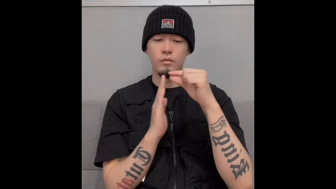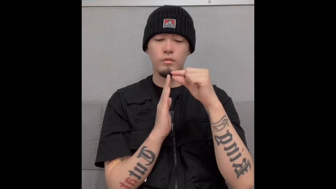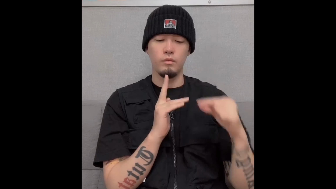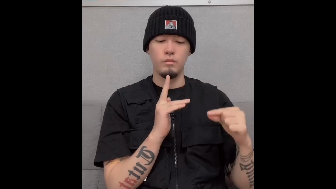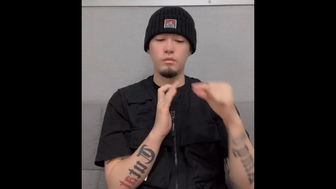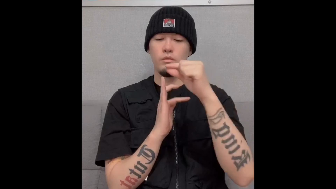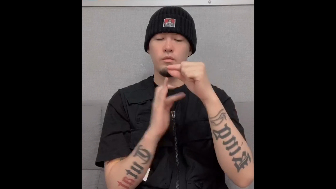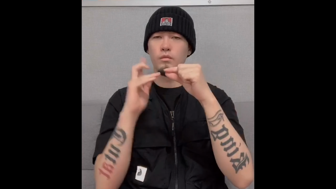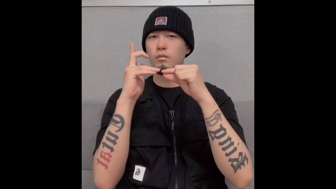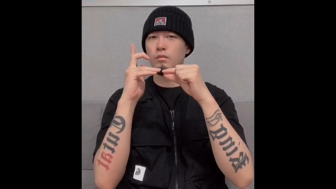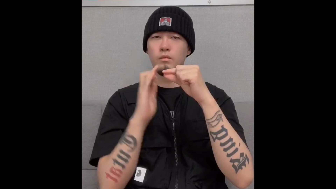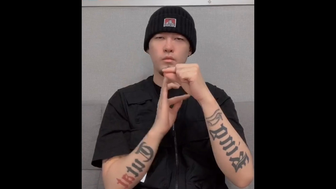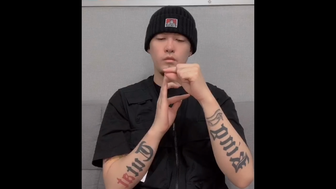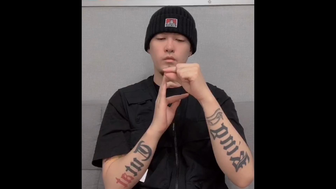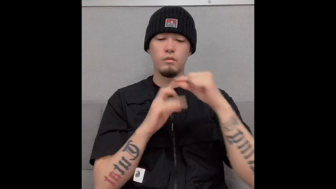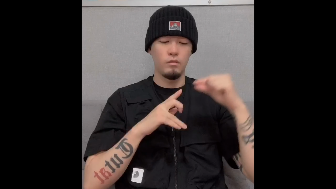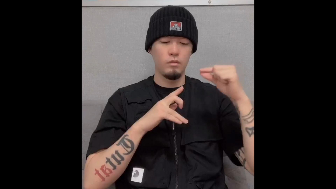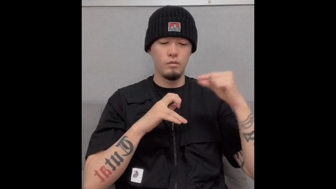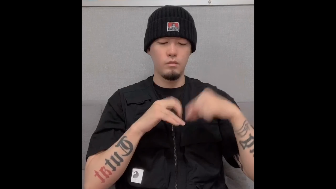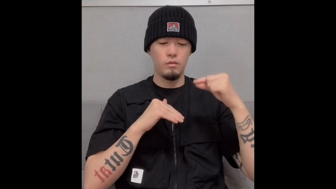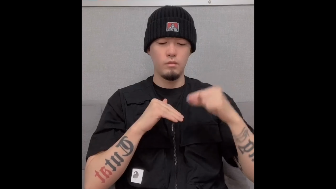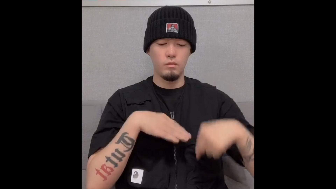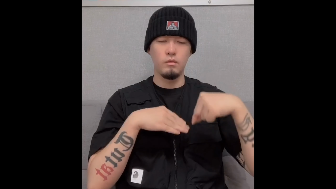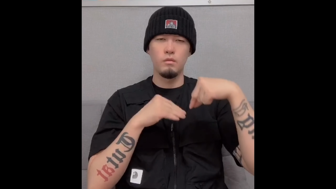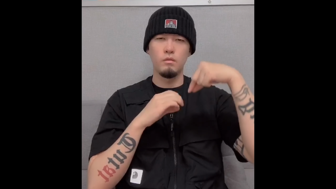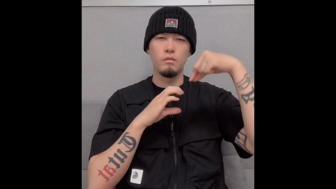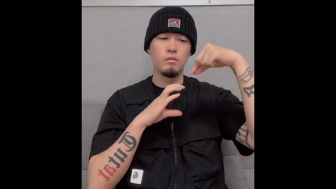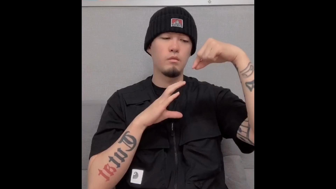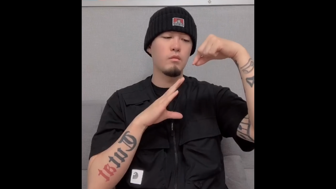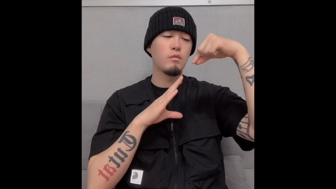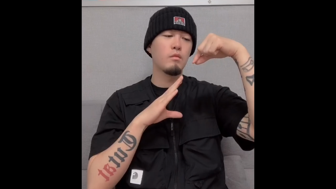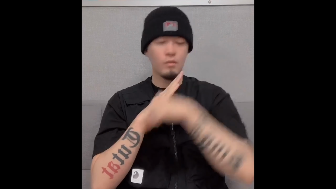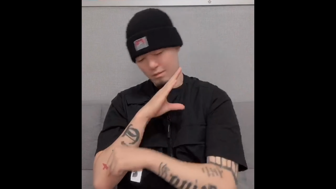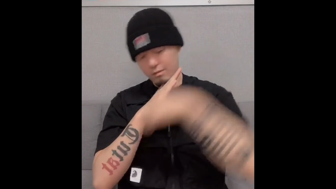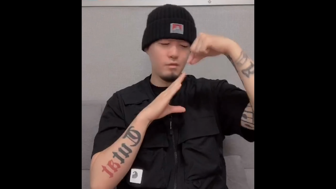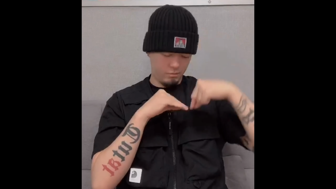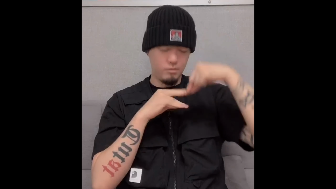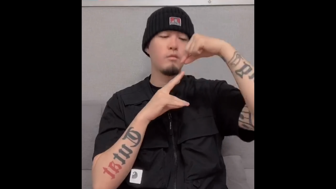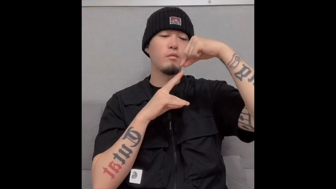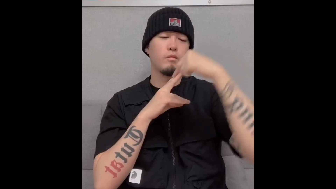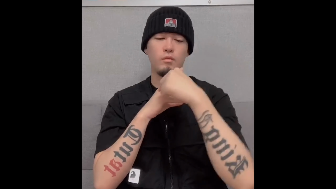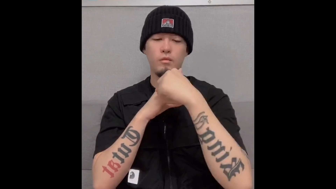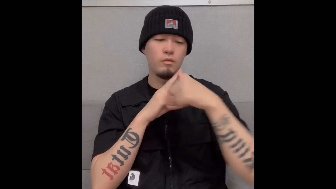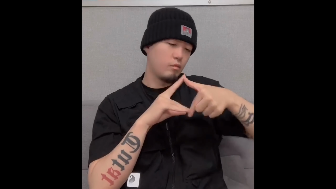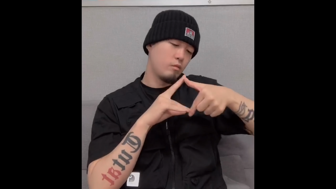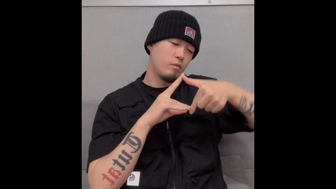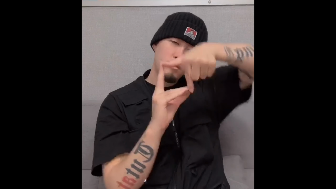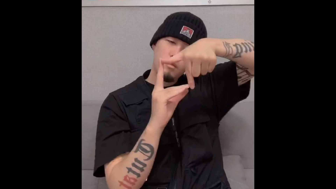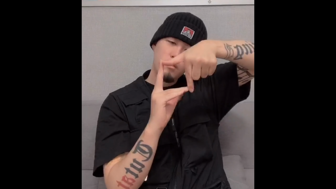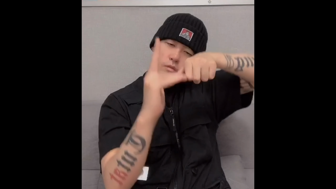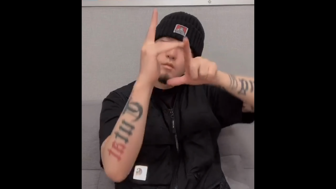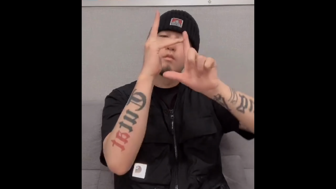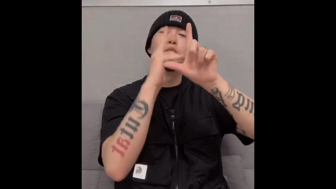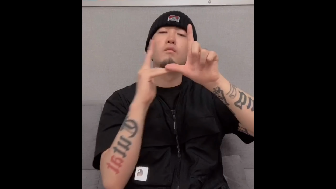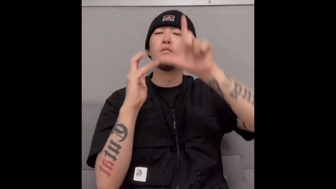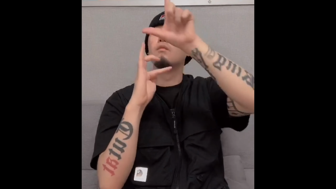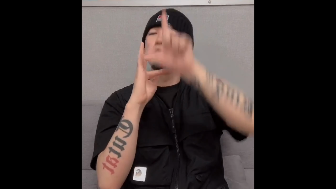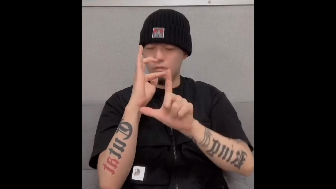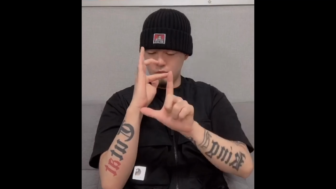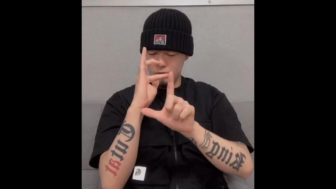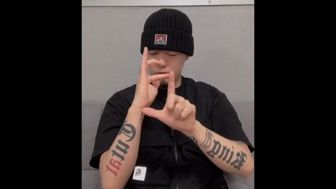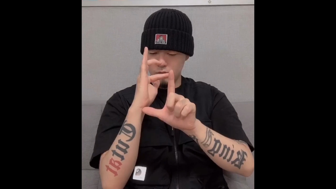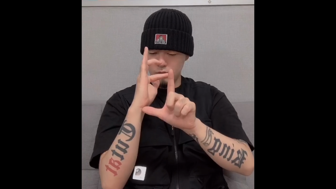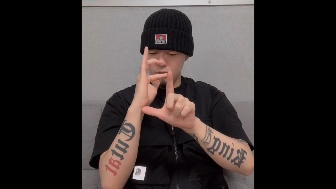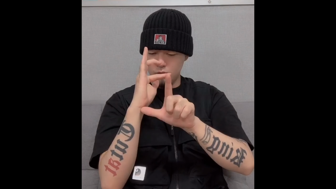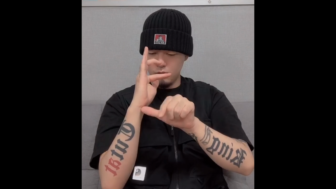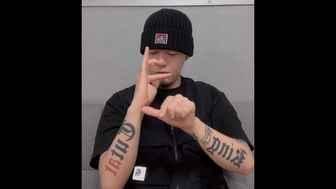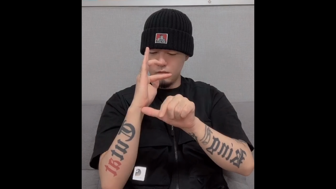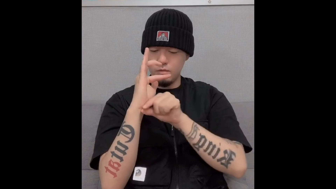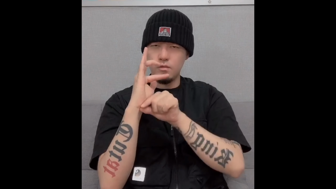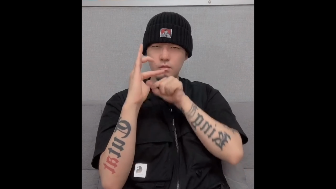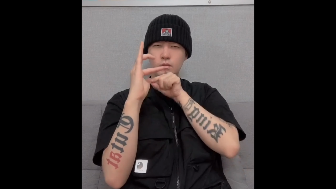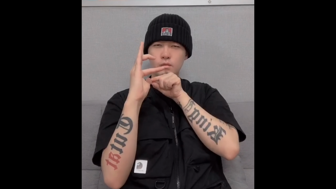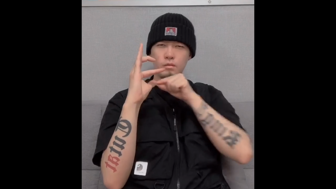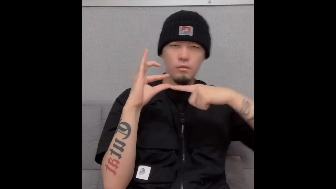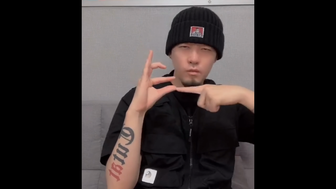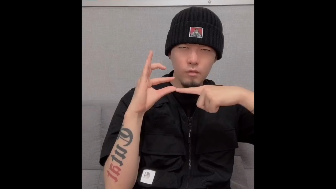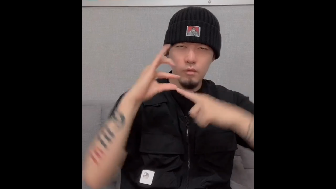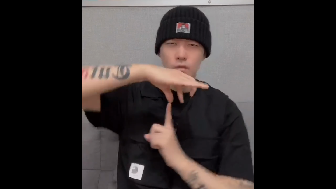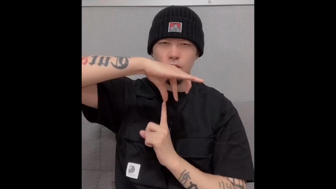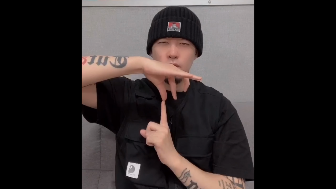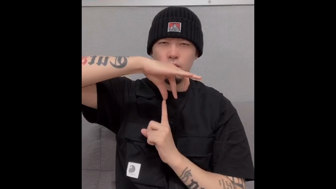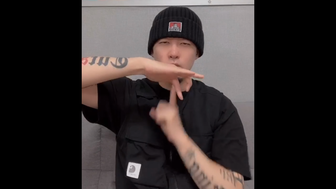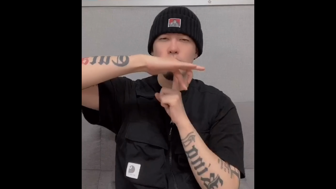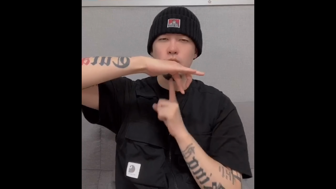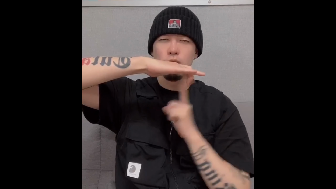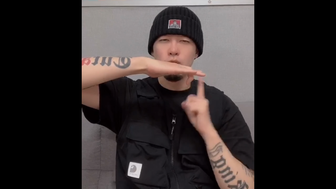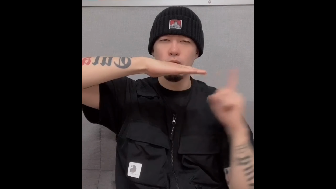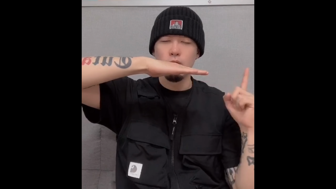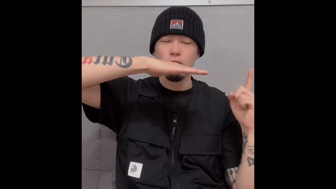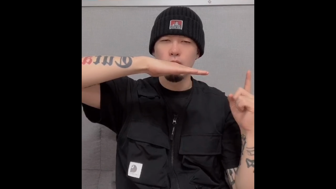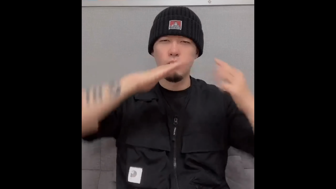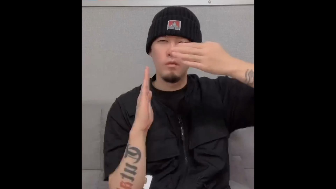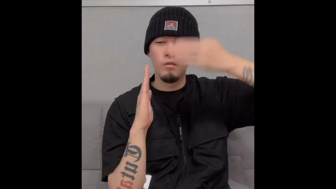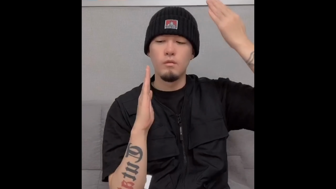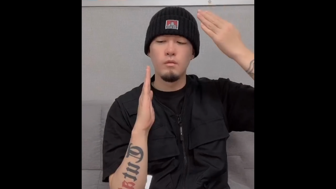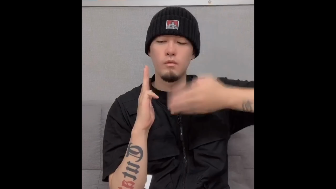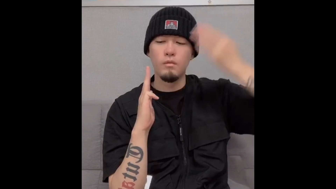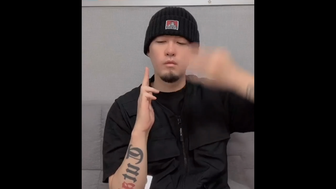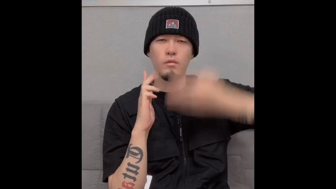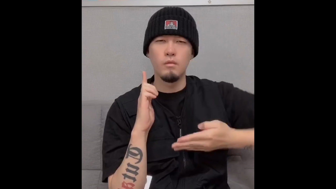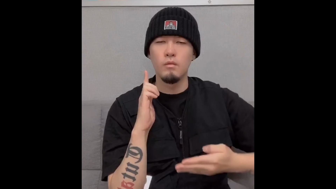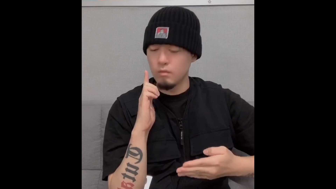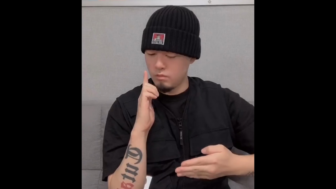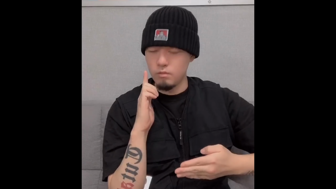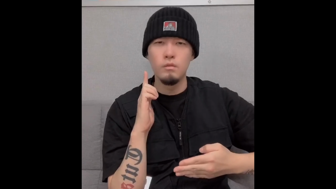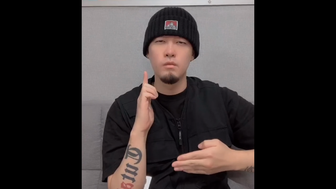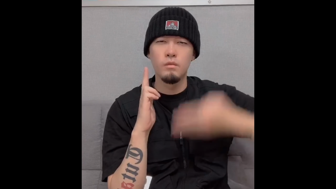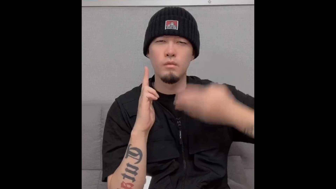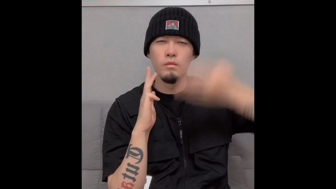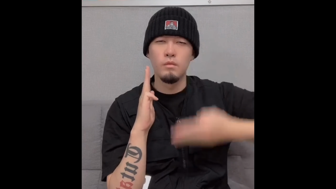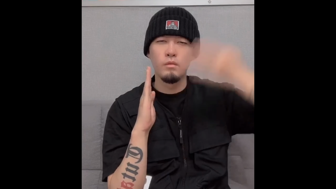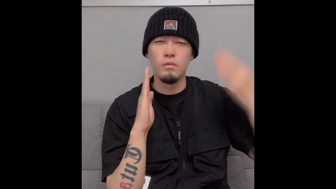Wii